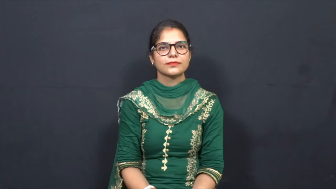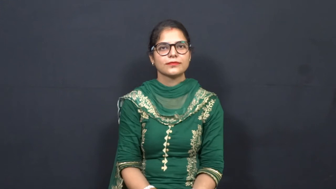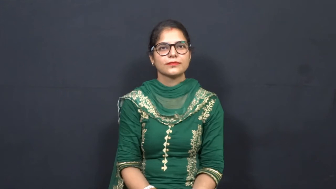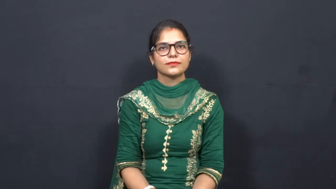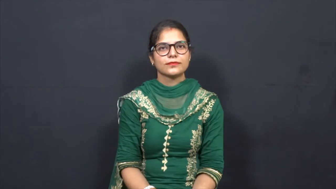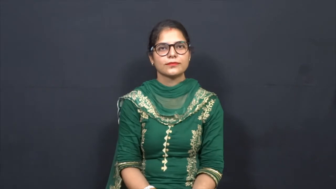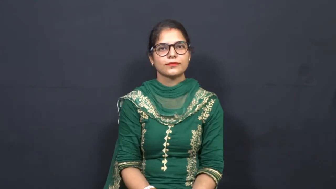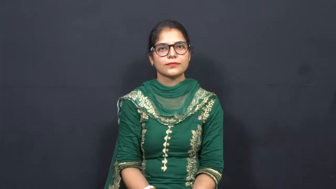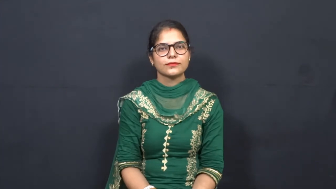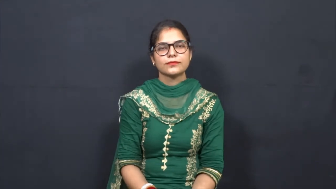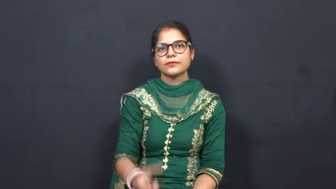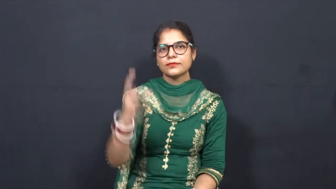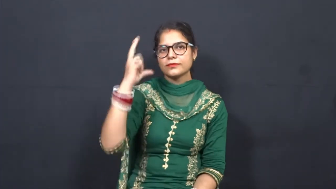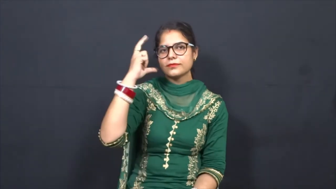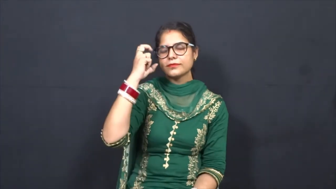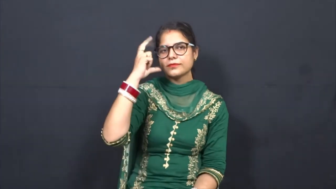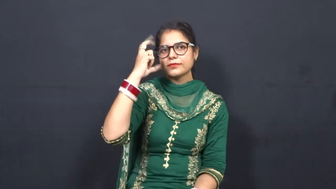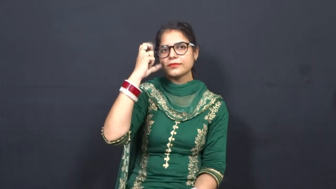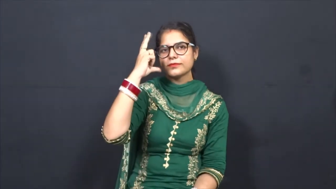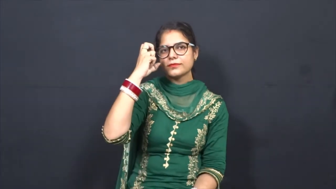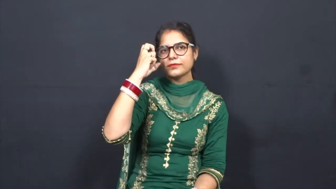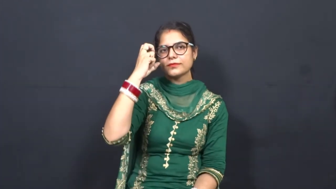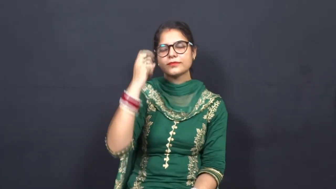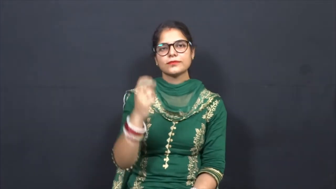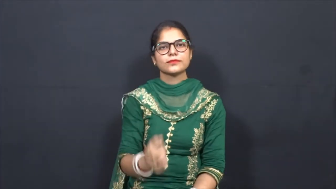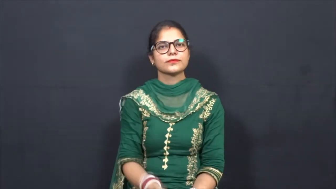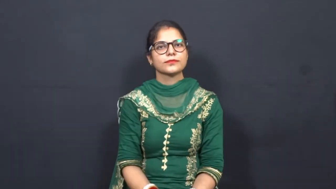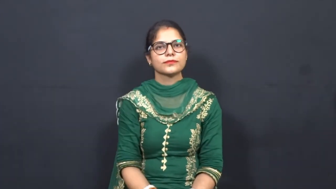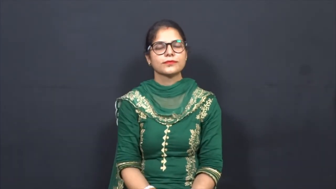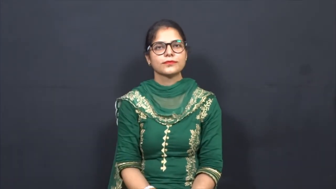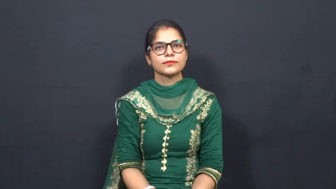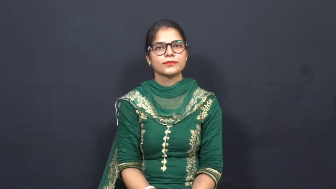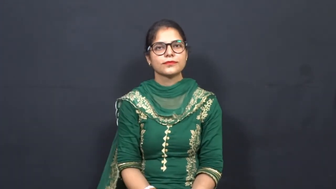Orange